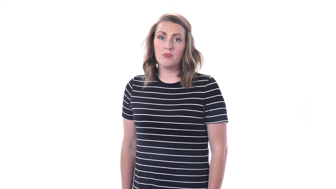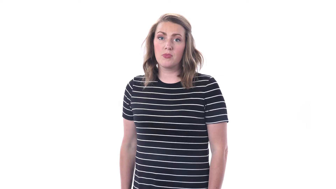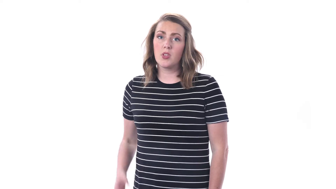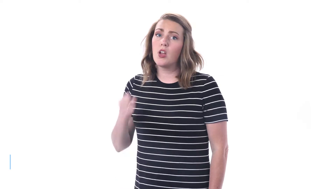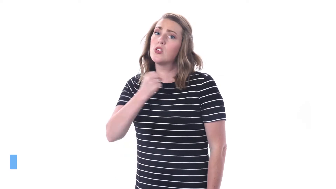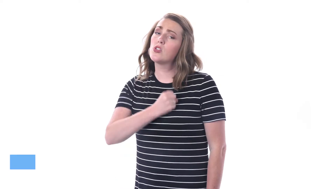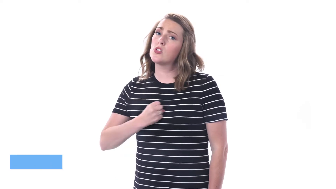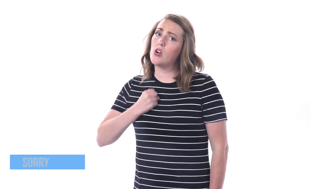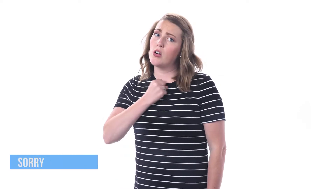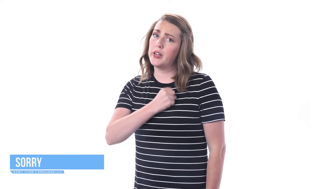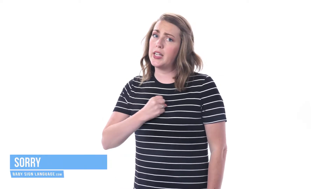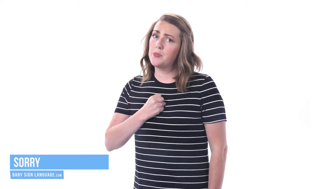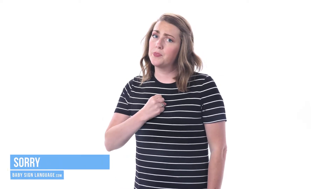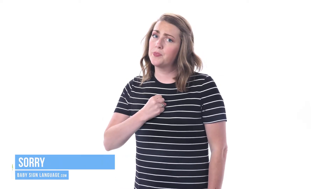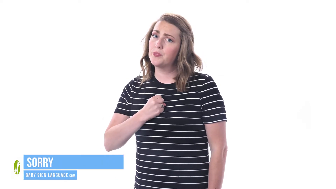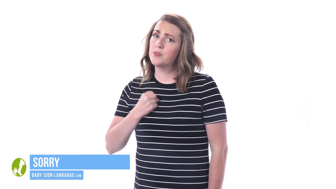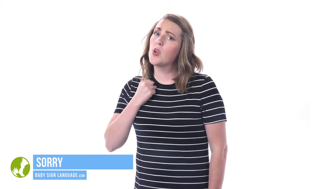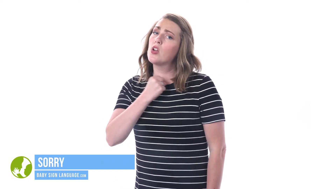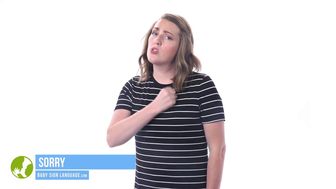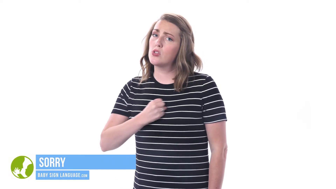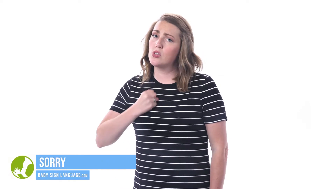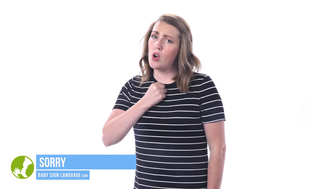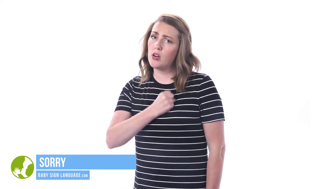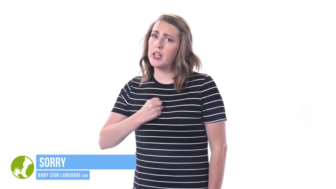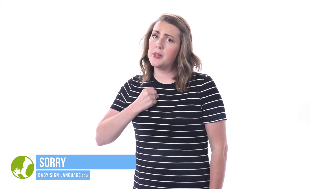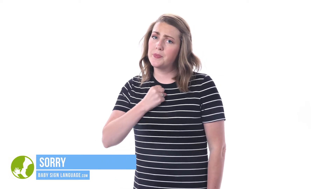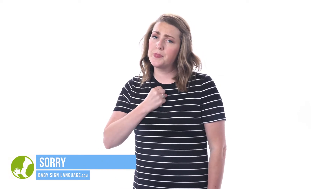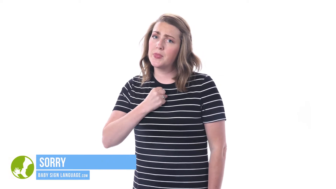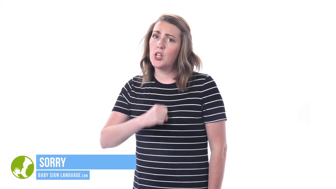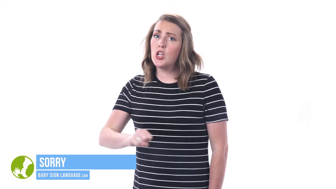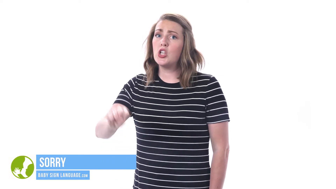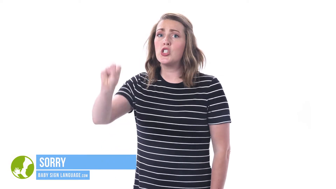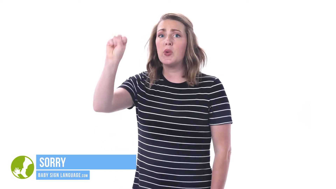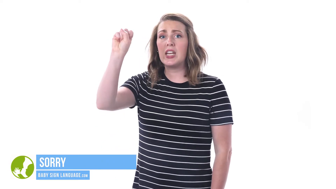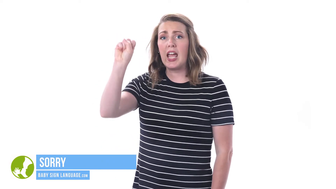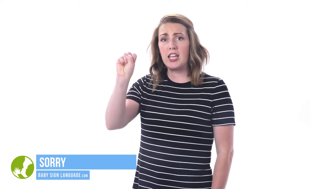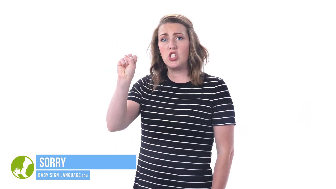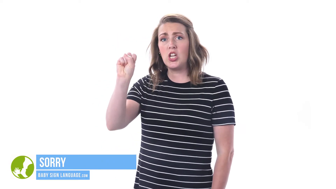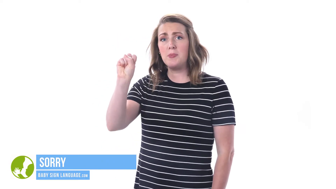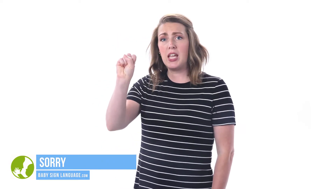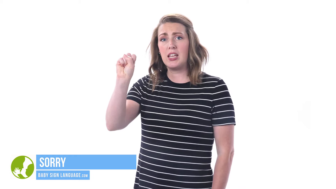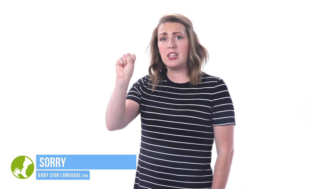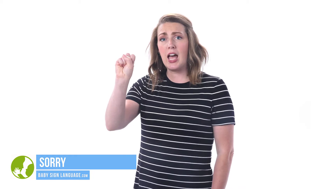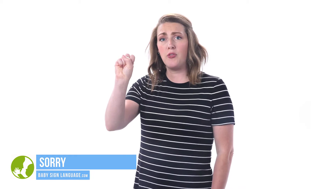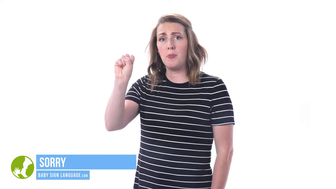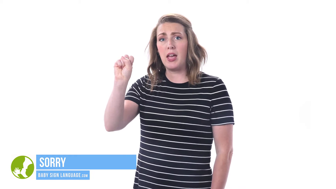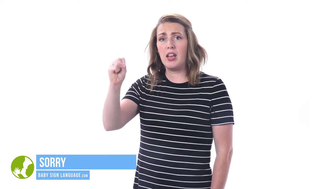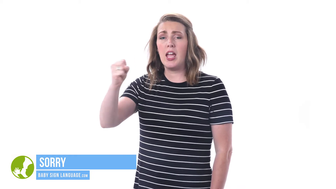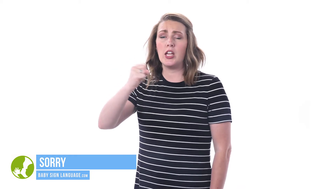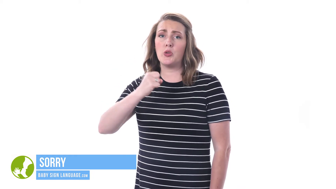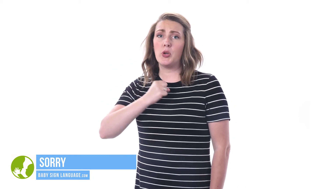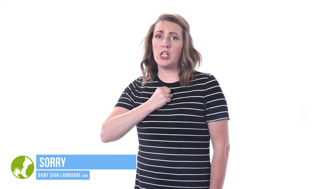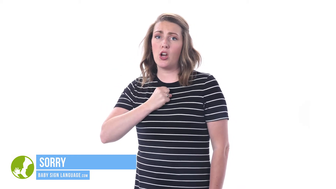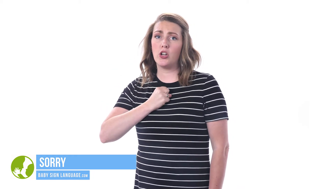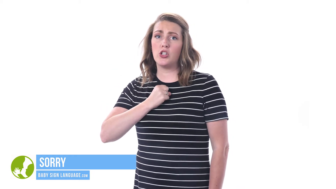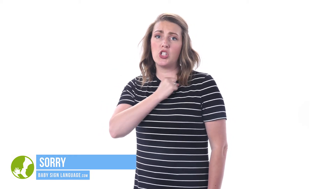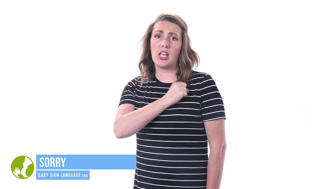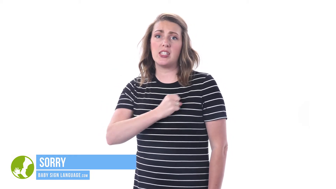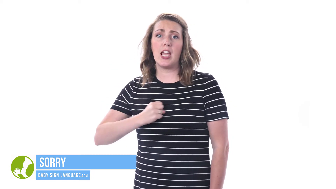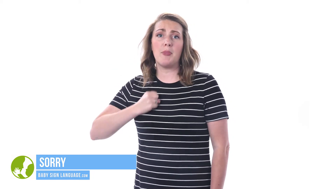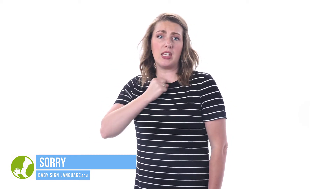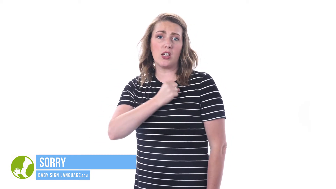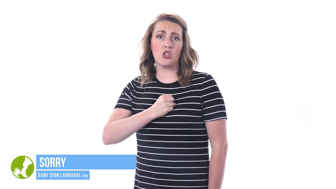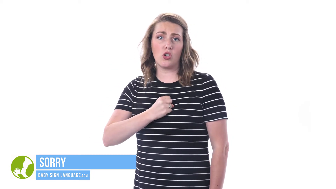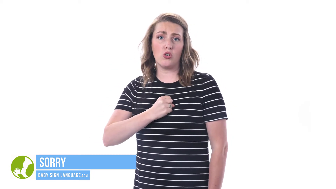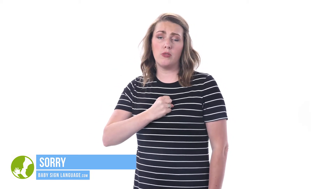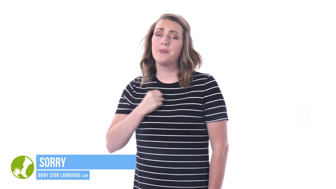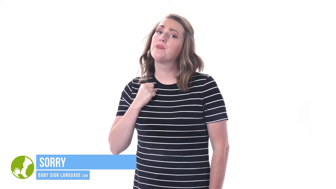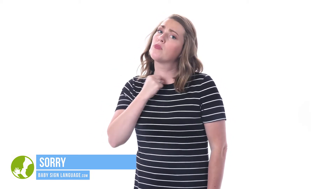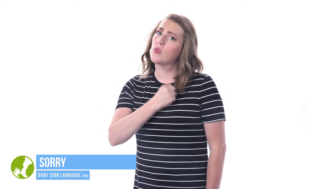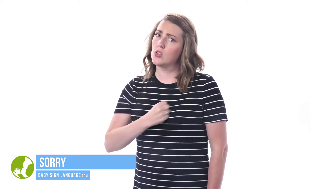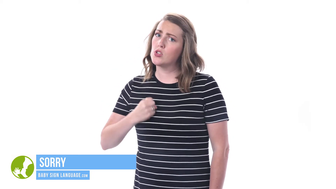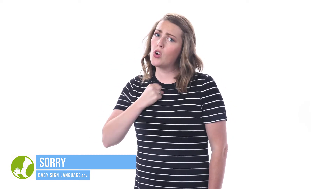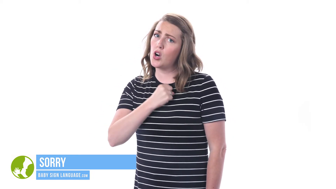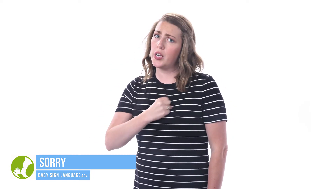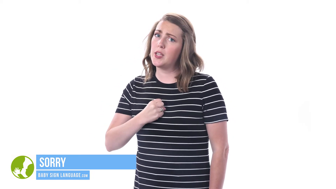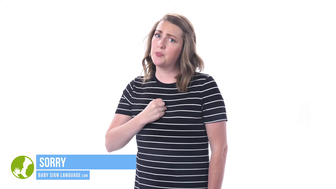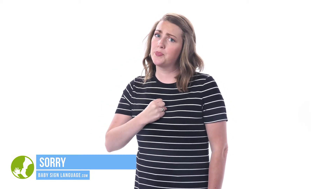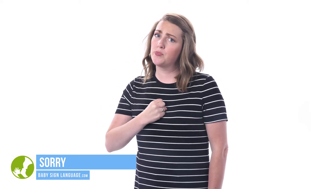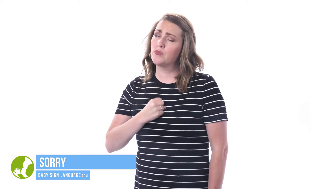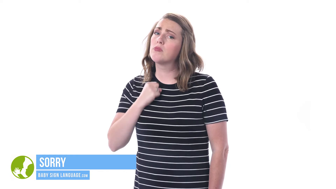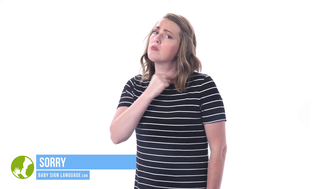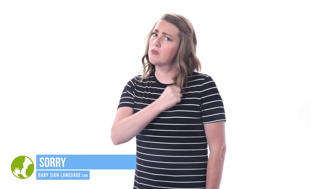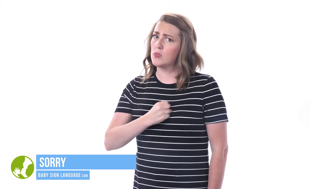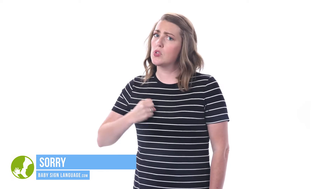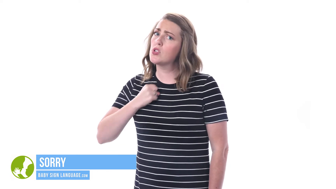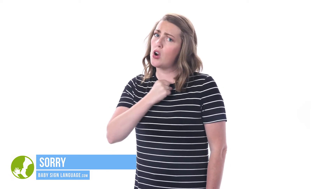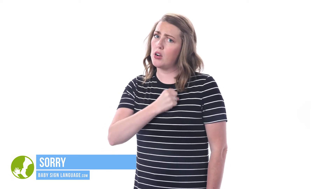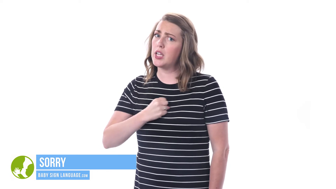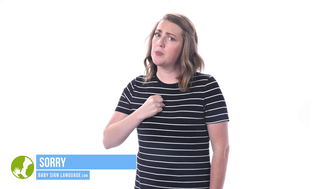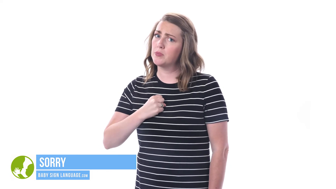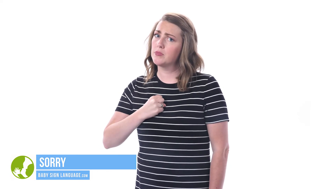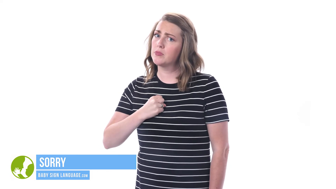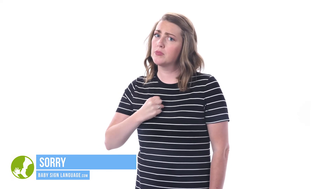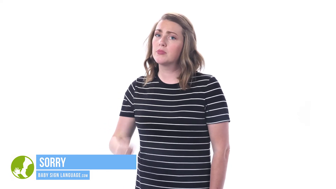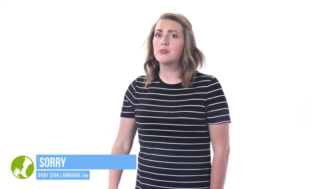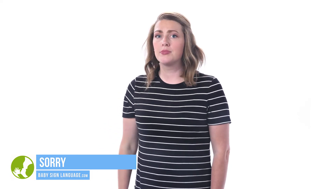Sorry